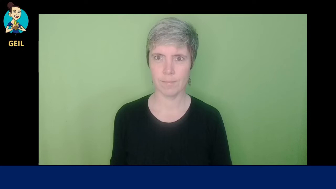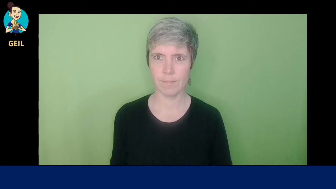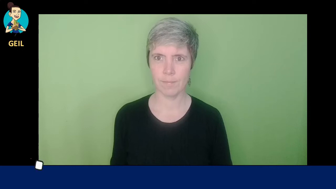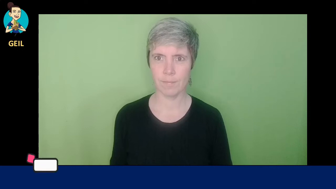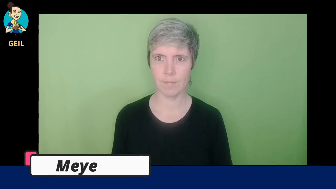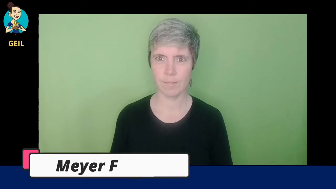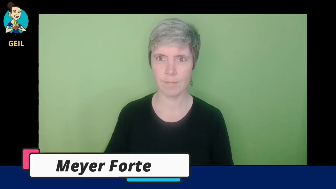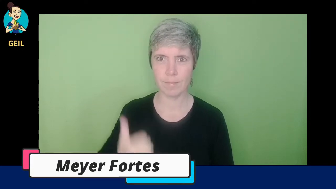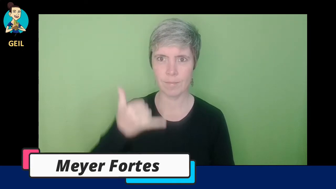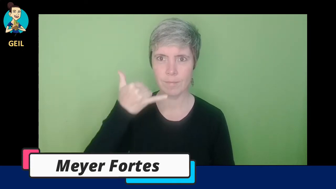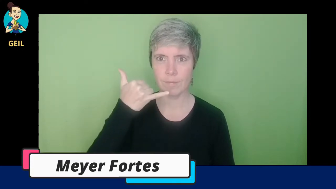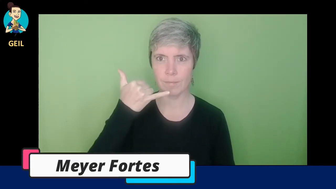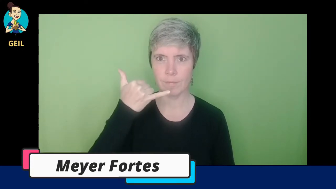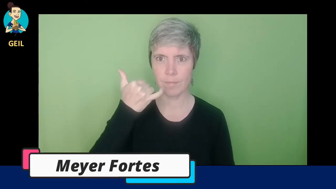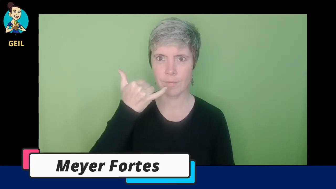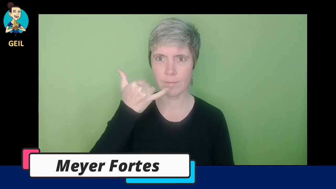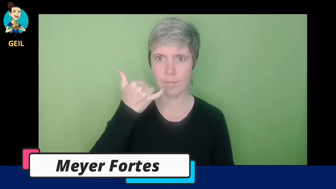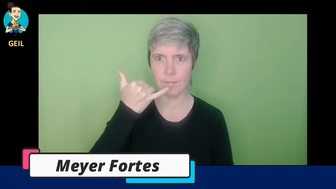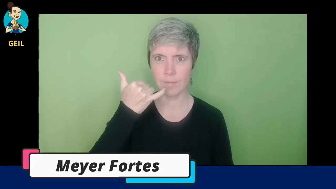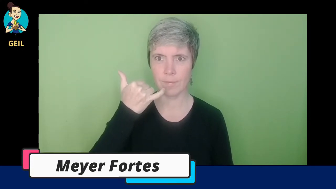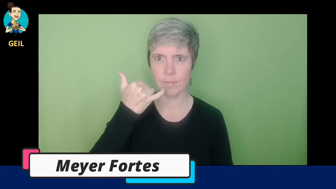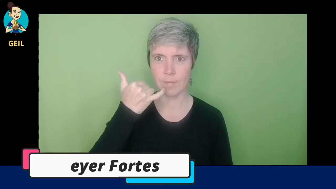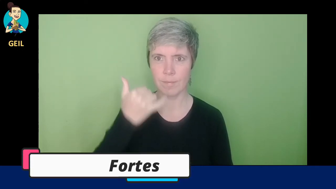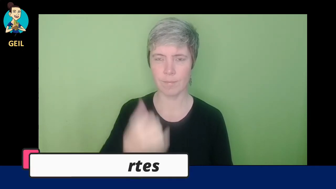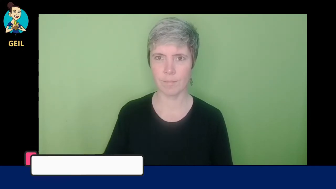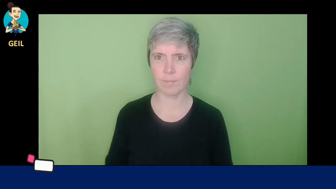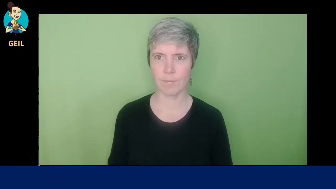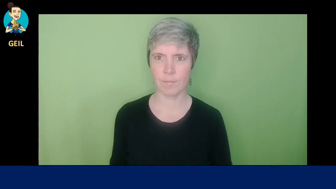Meyer Fortes